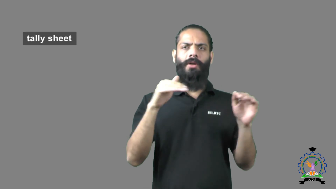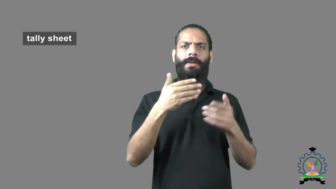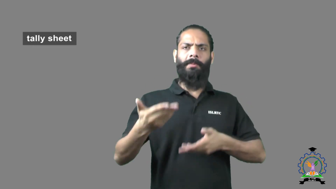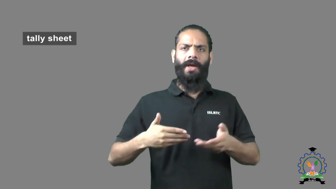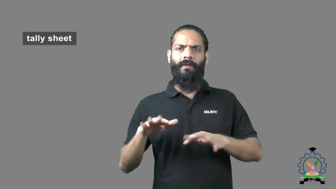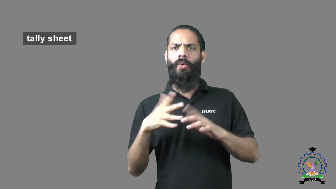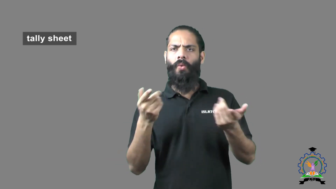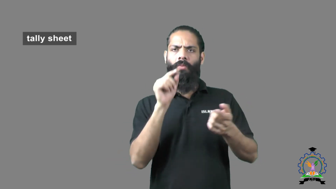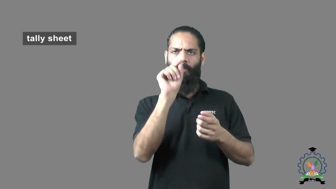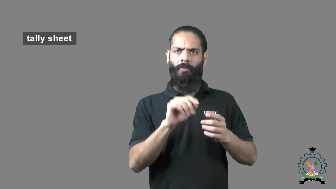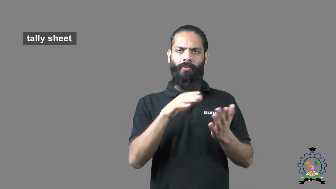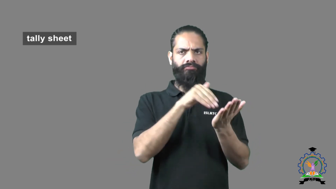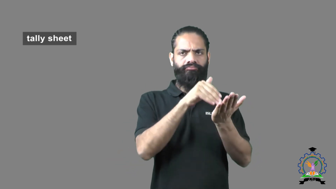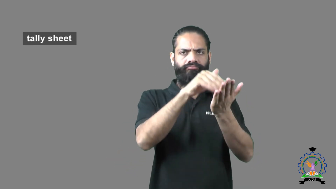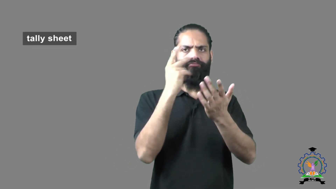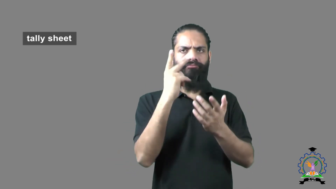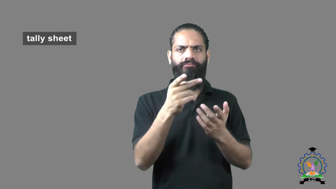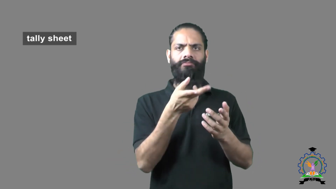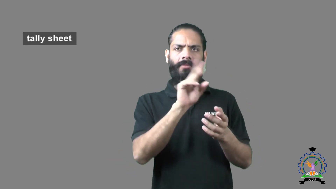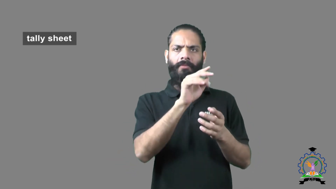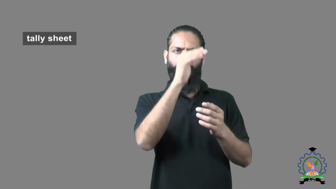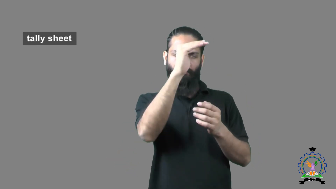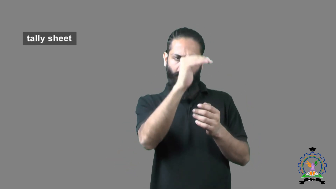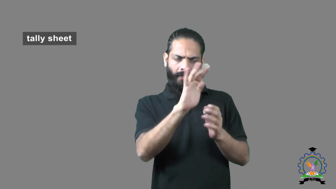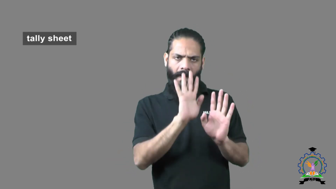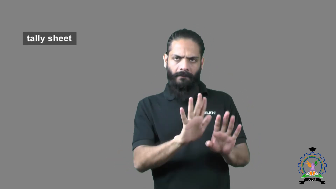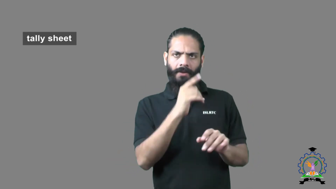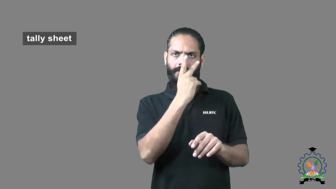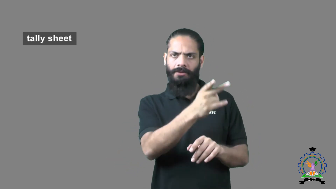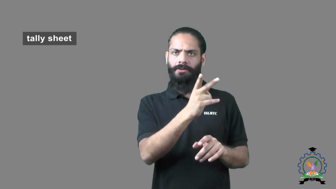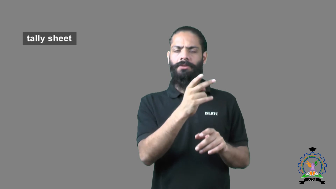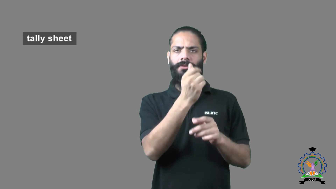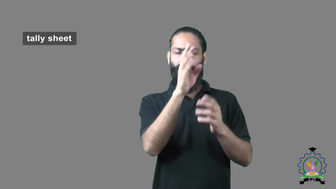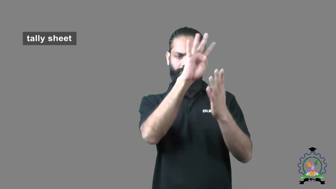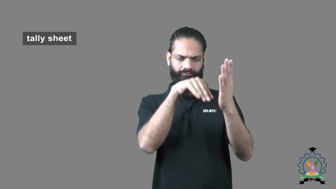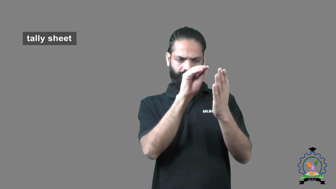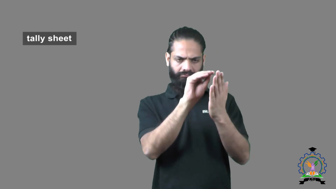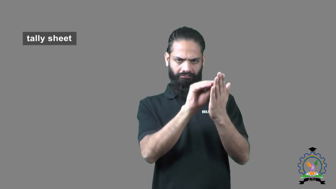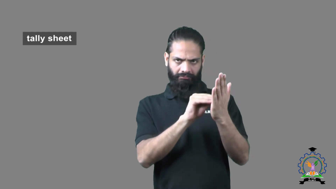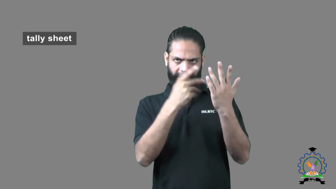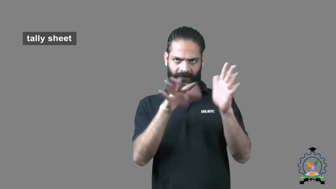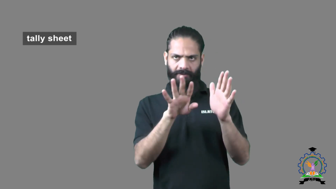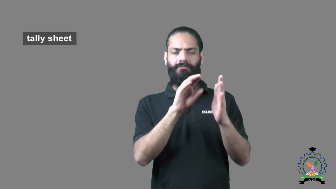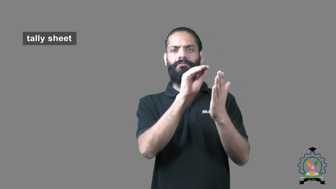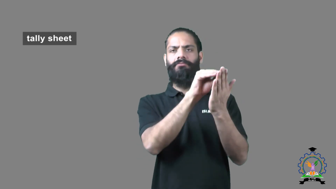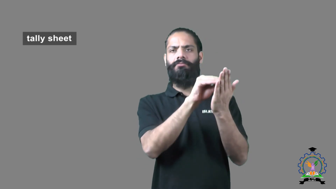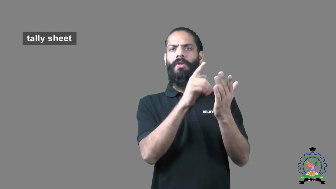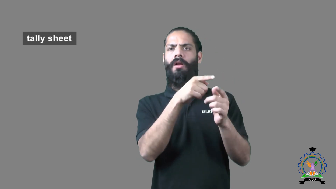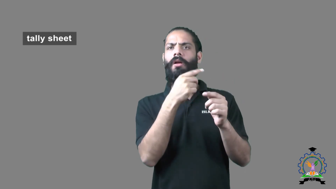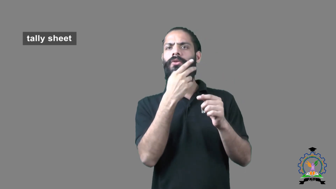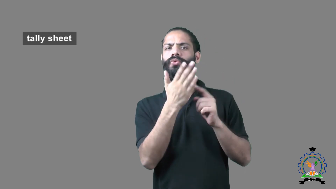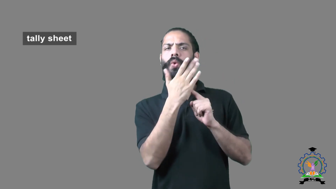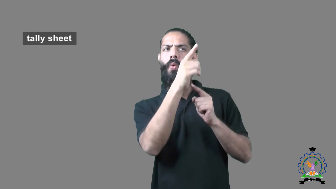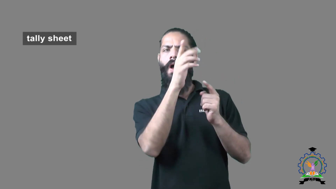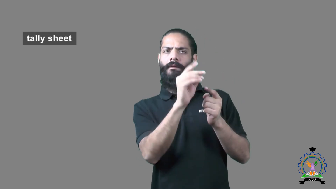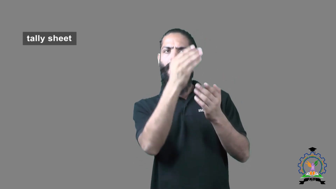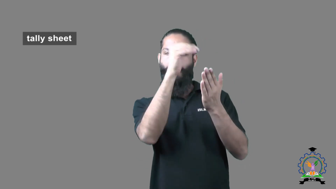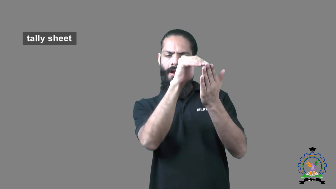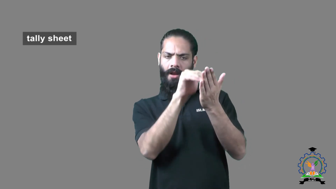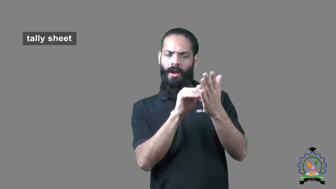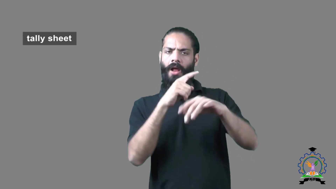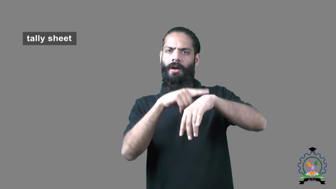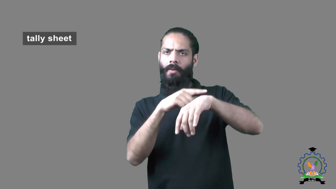tally sheet